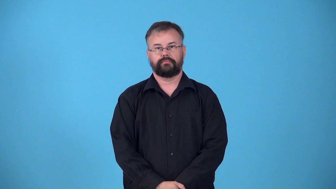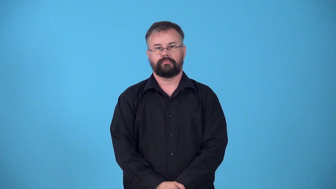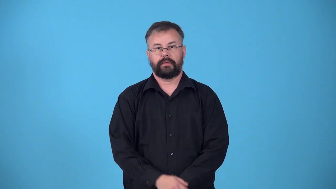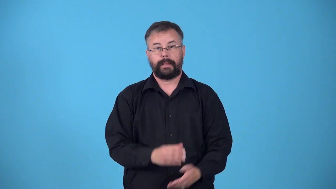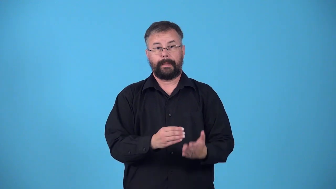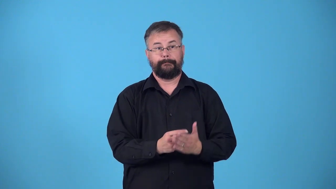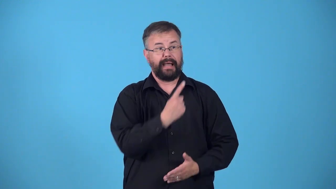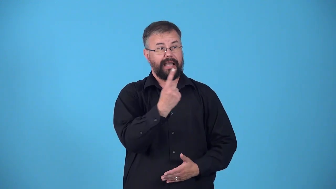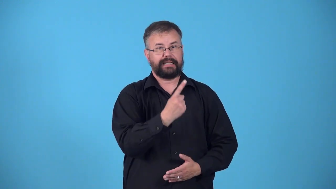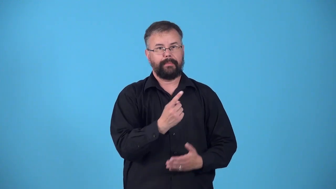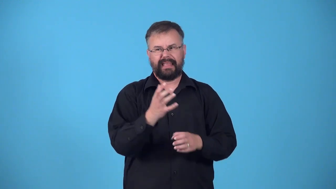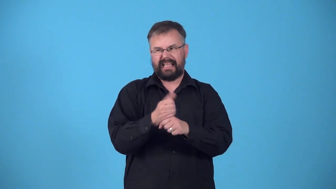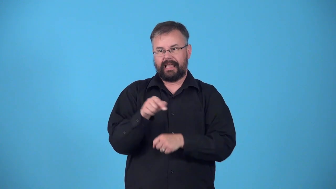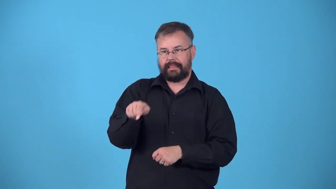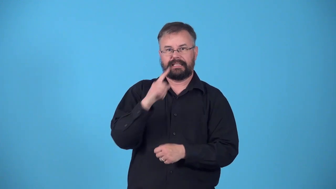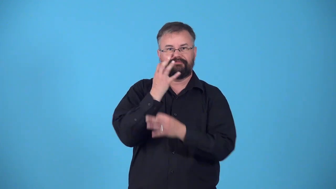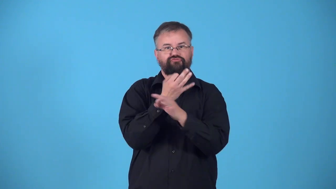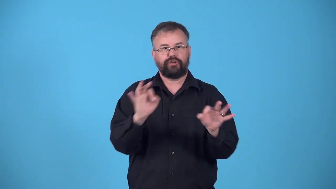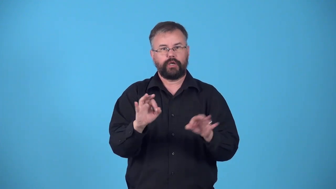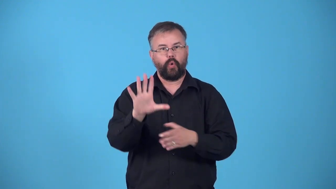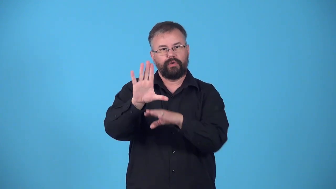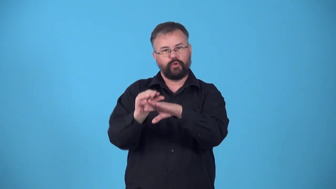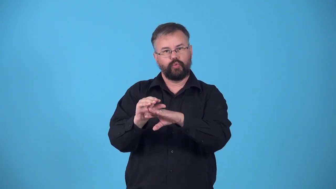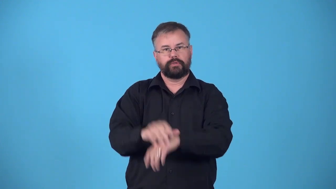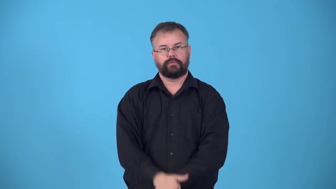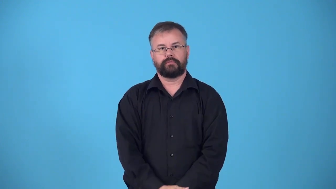premium